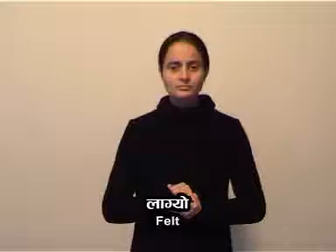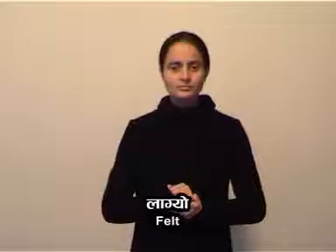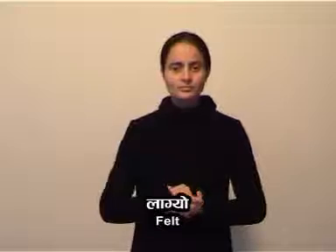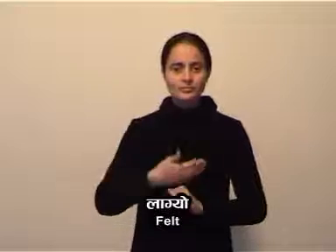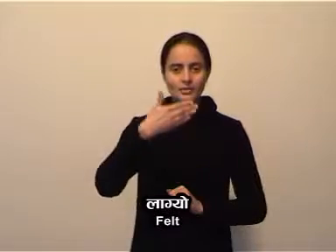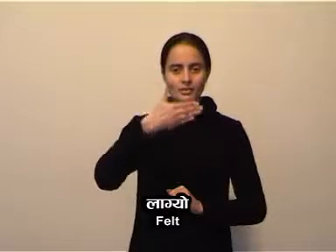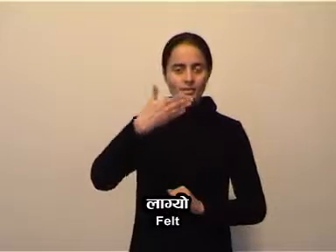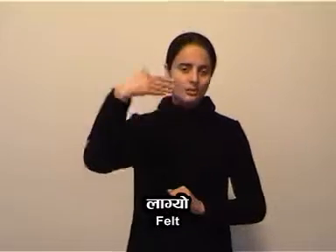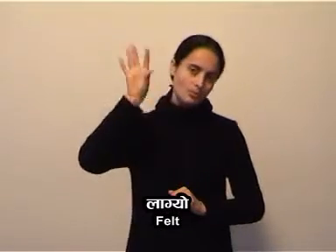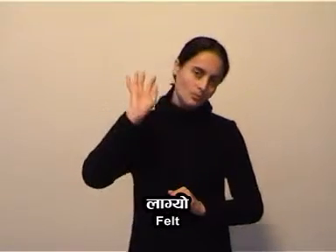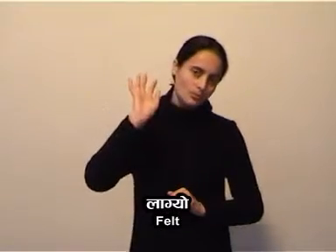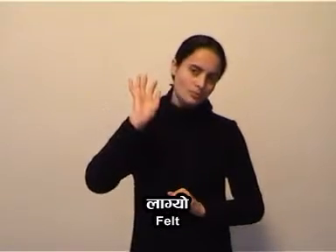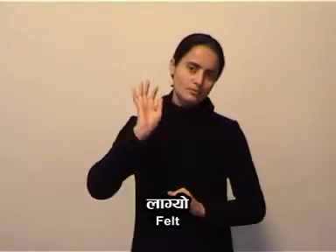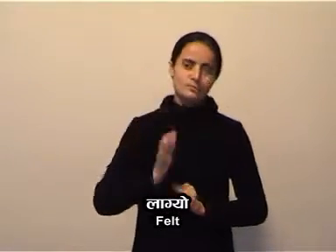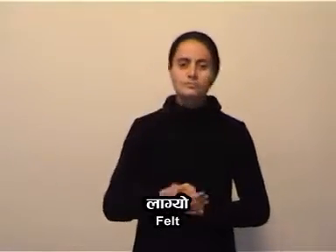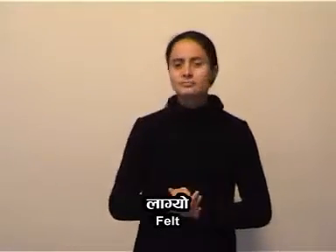felt